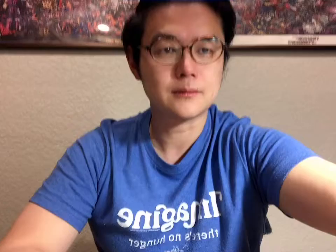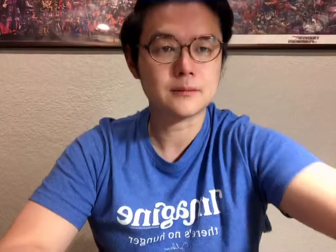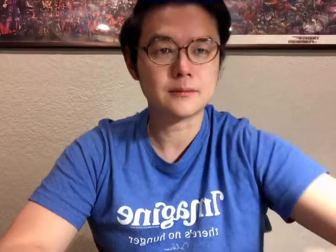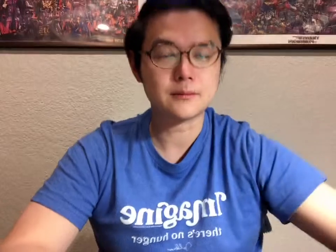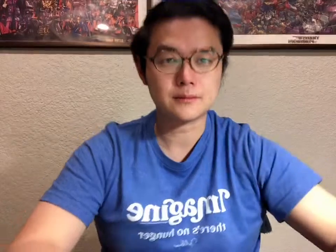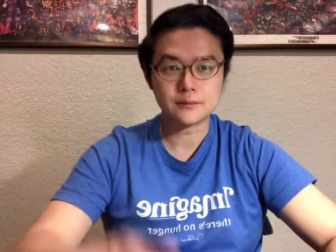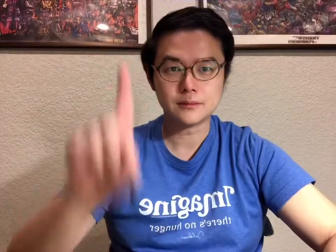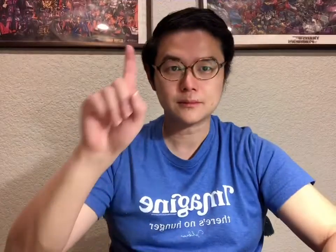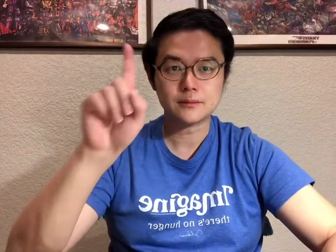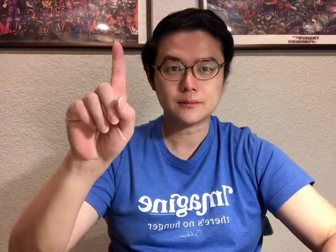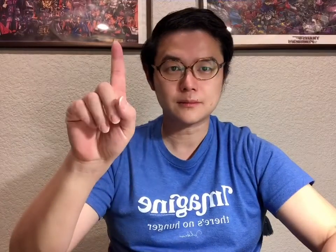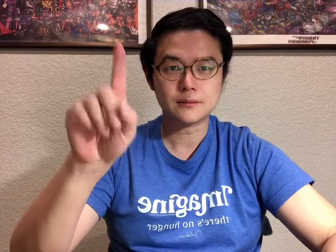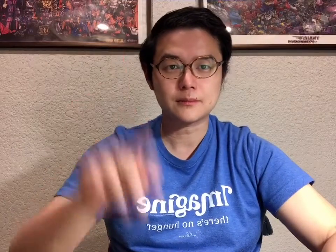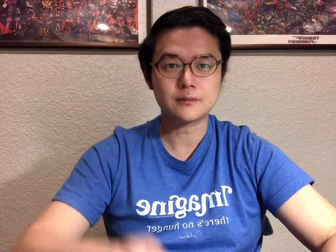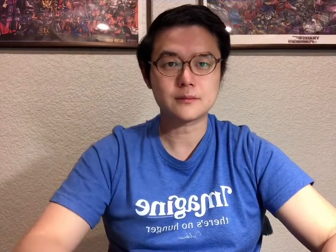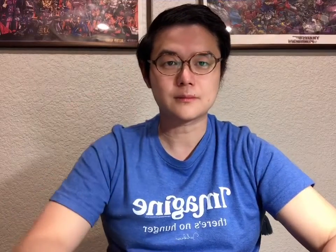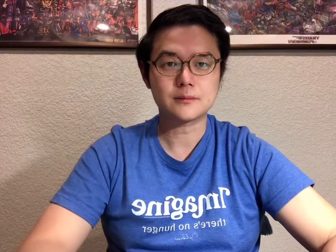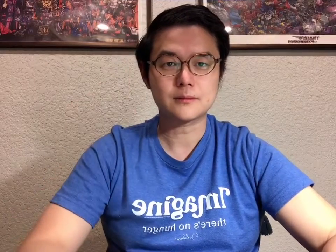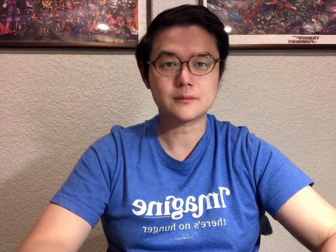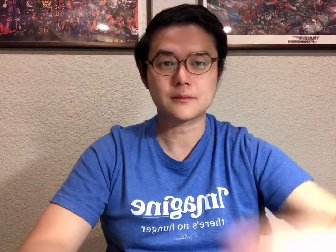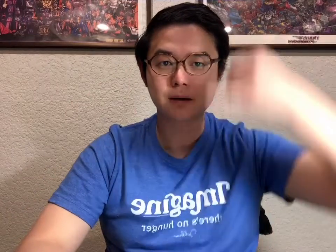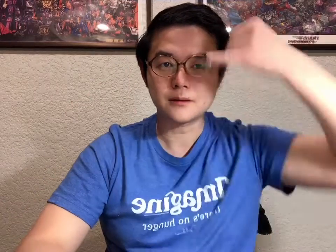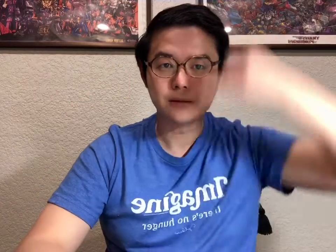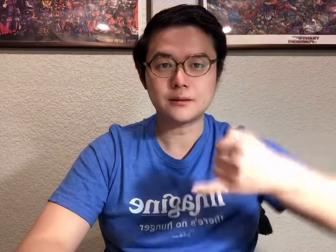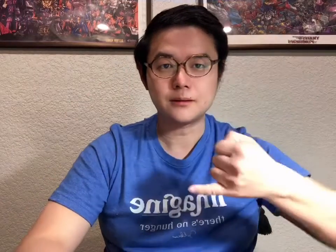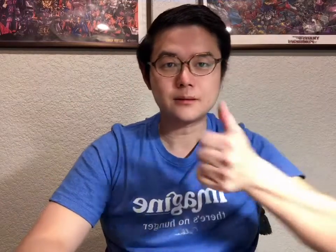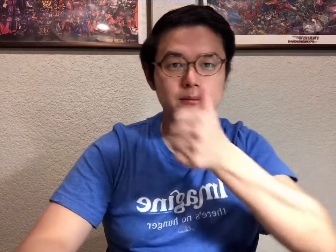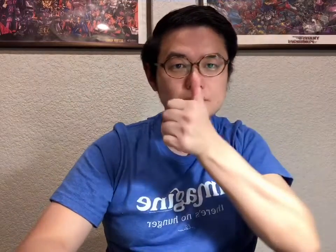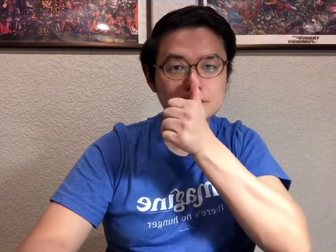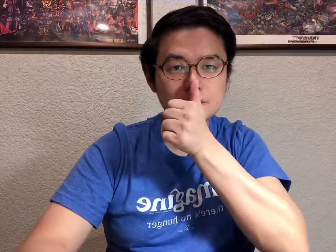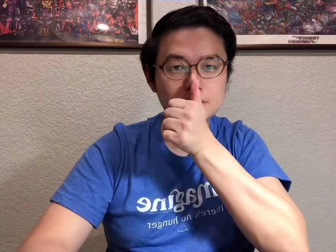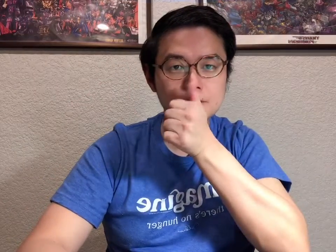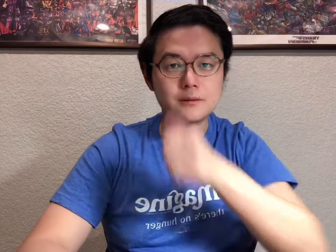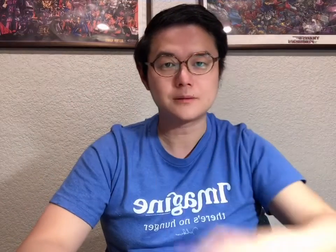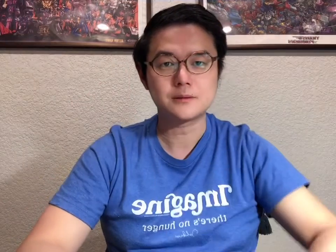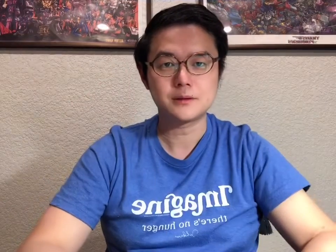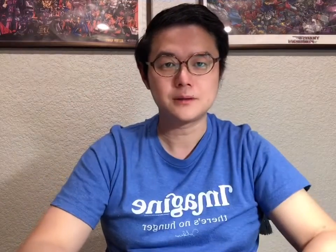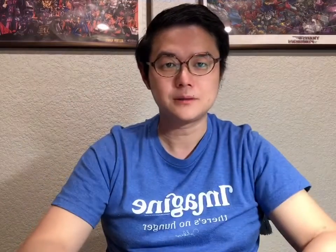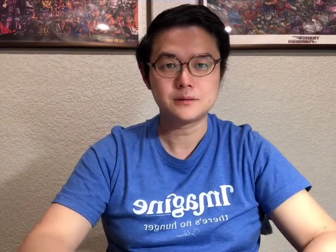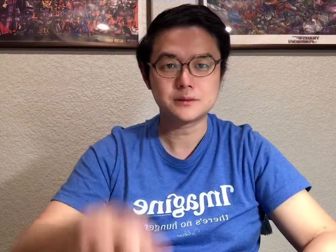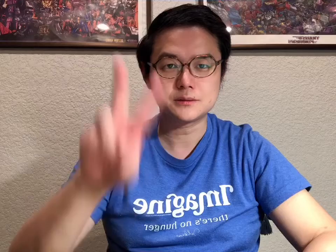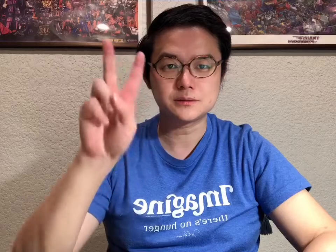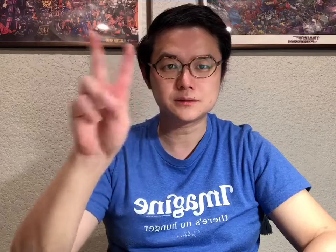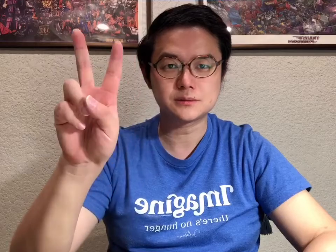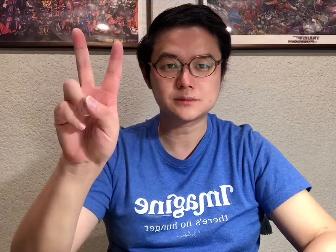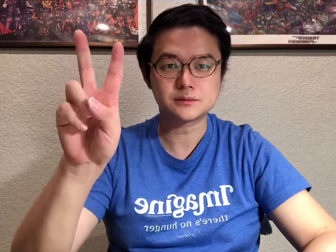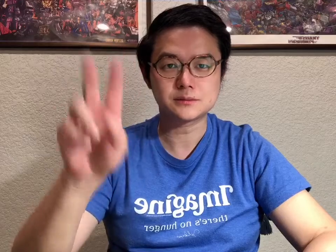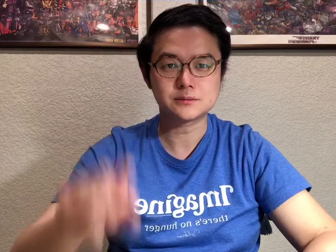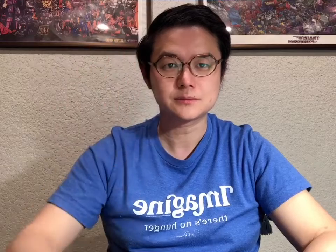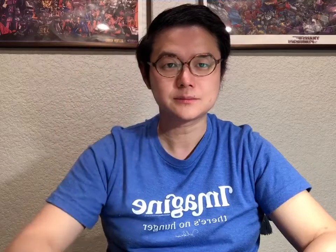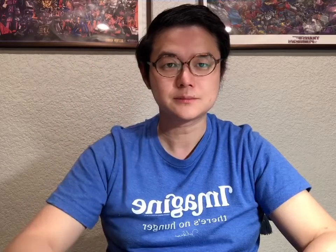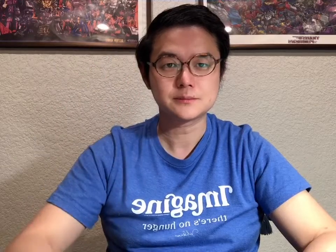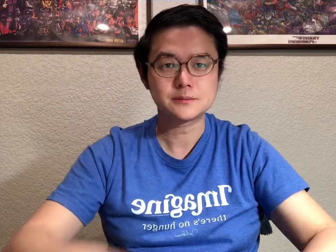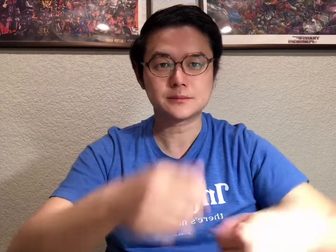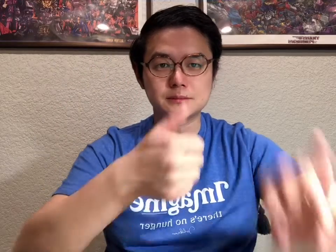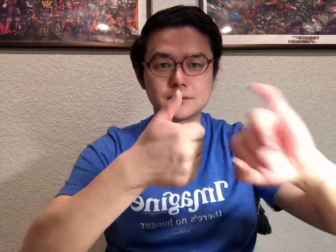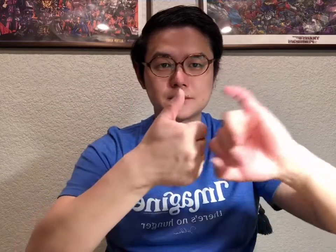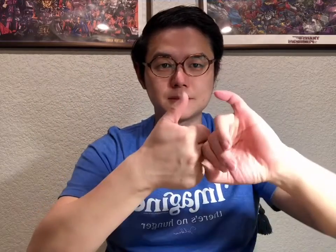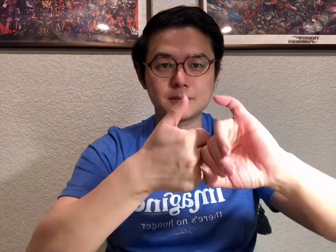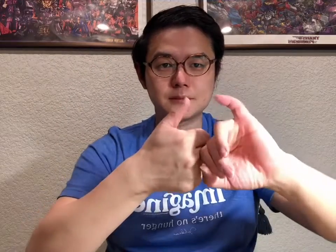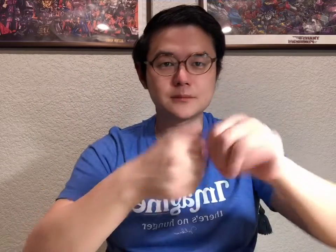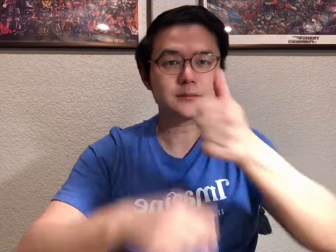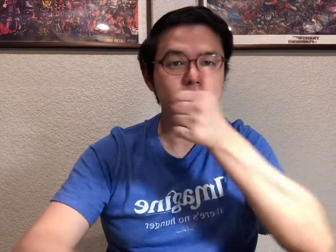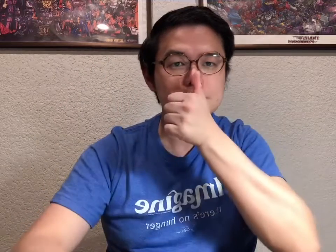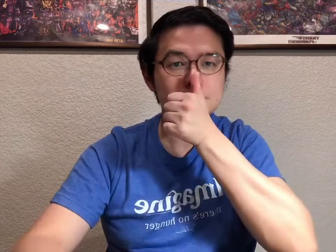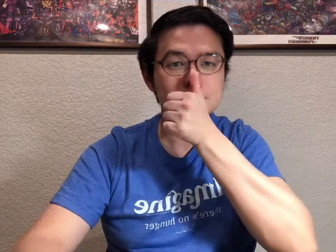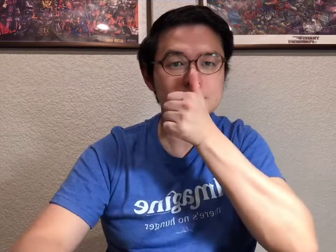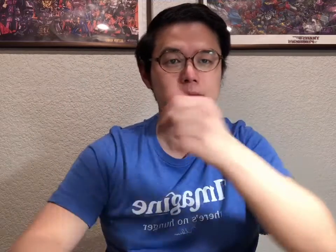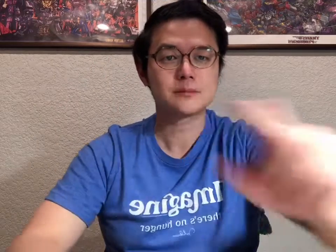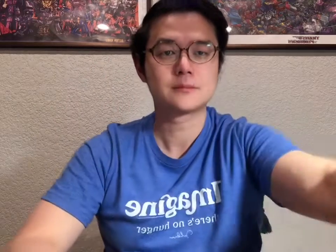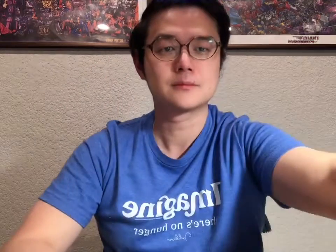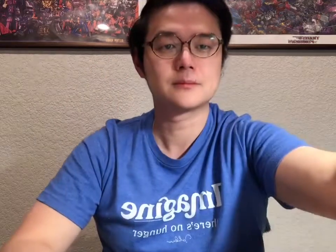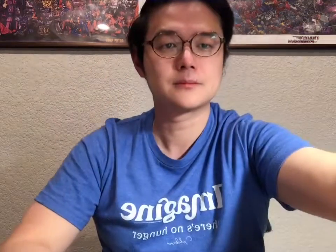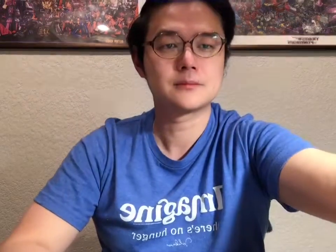Stepfather